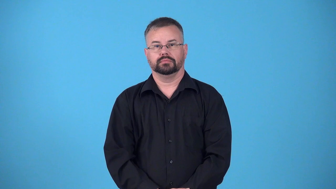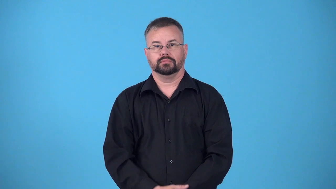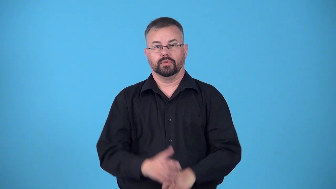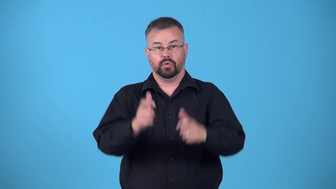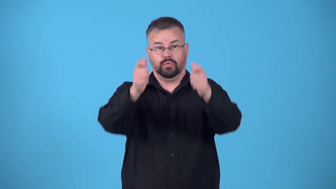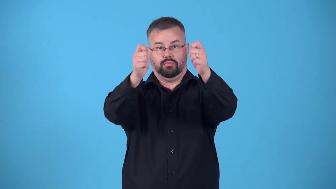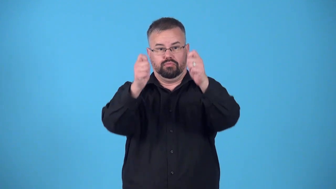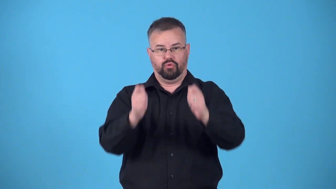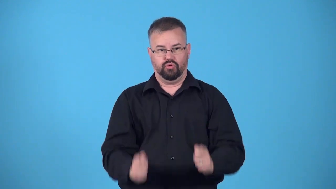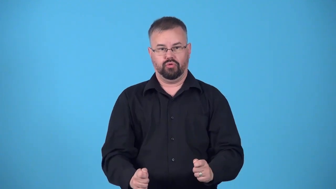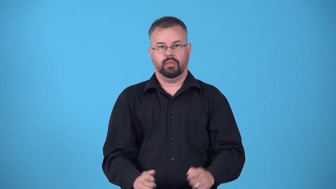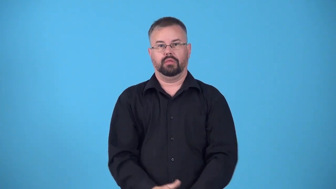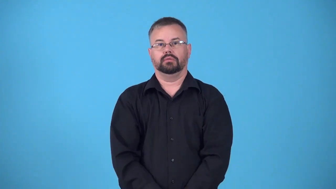pull down